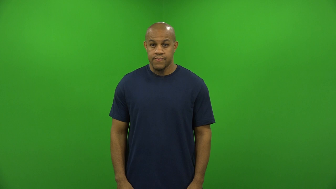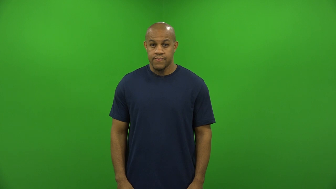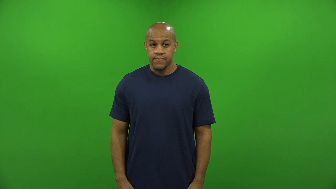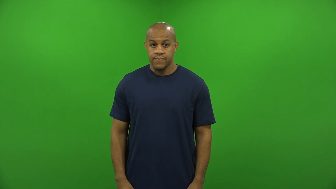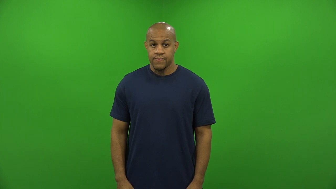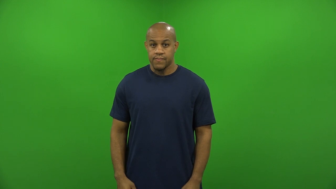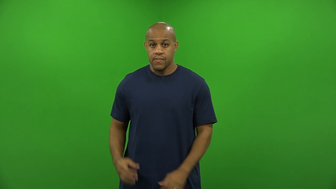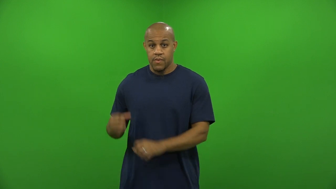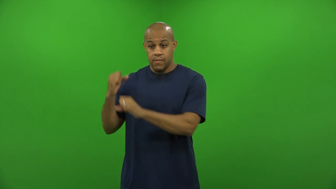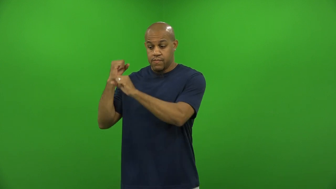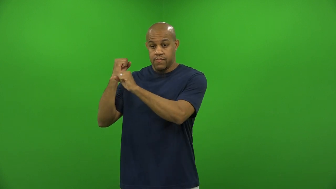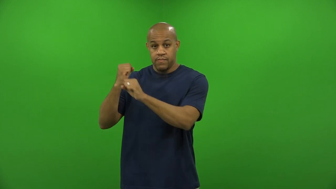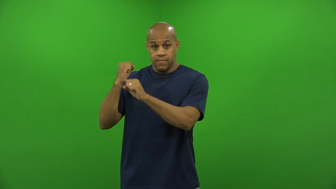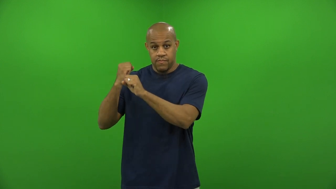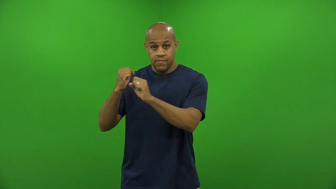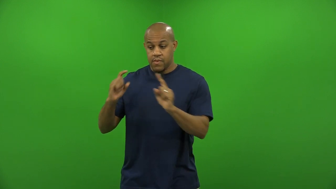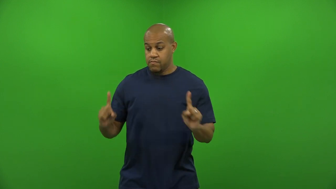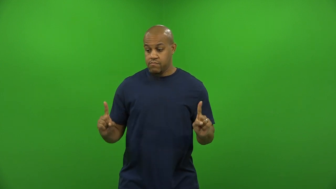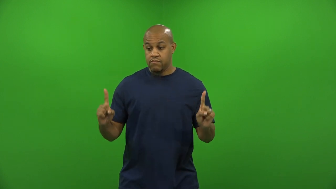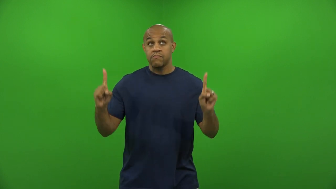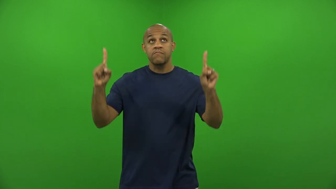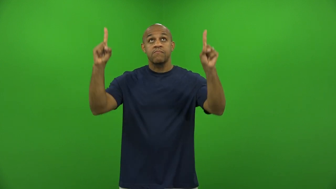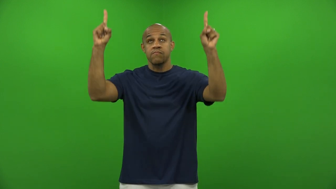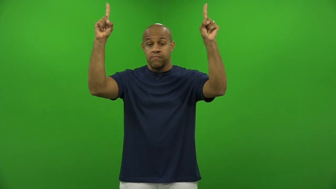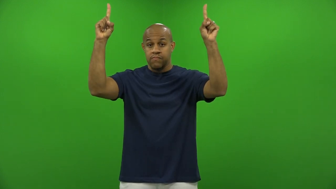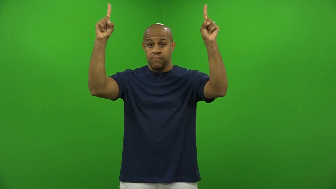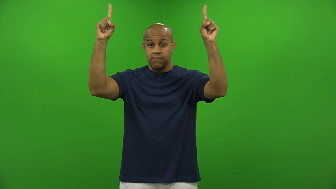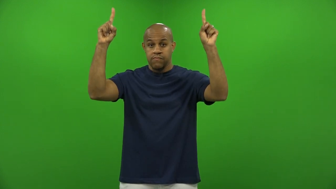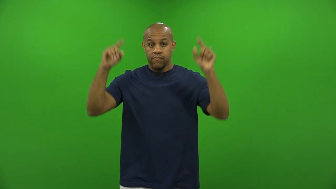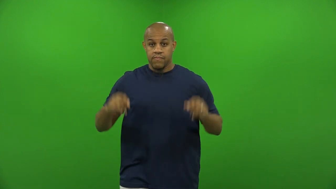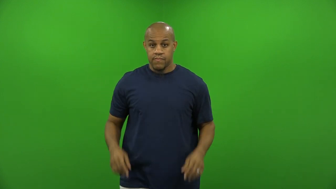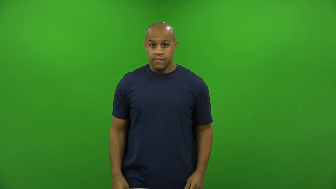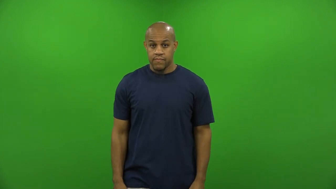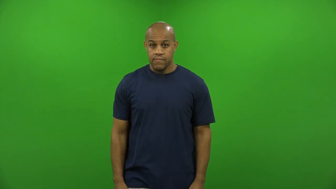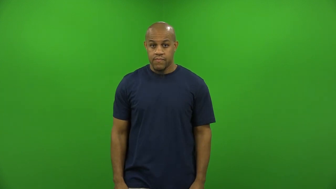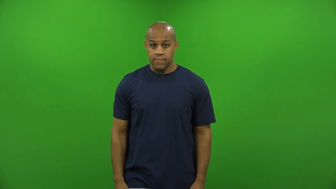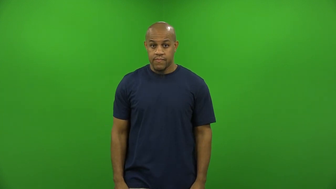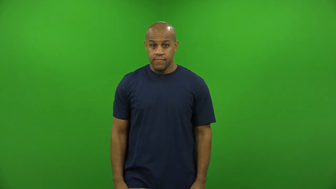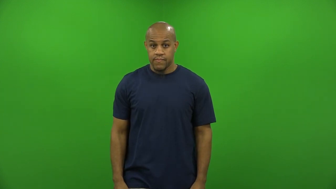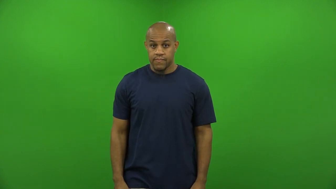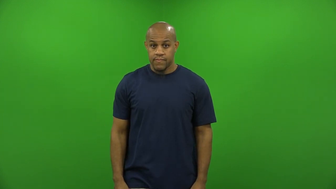Uprights